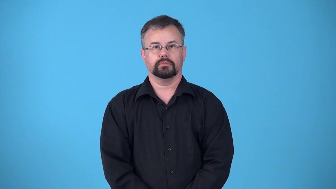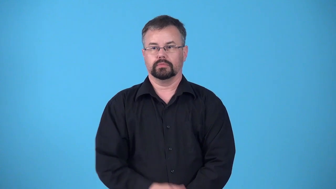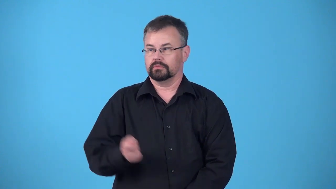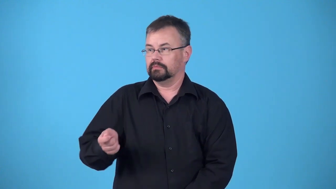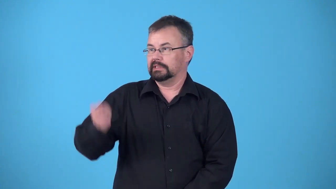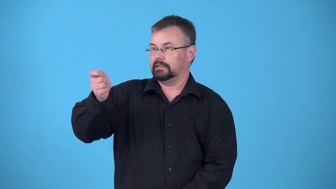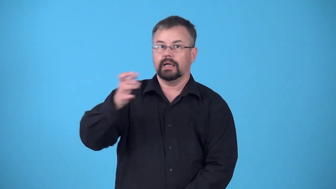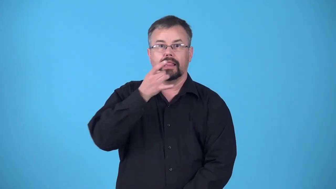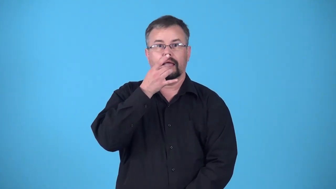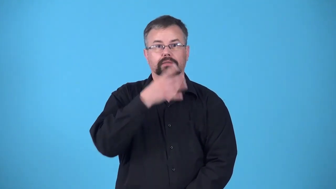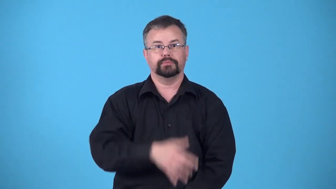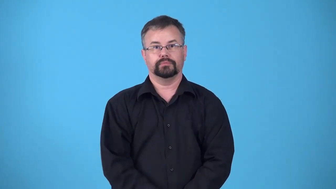click, click on light